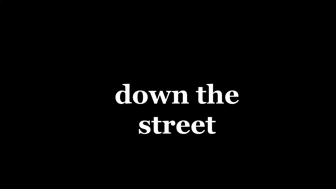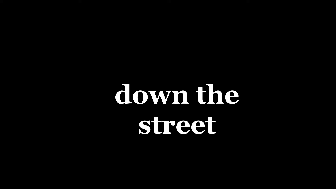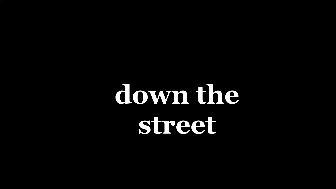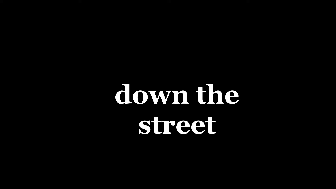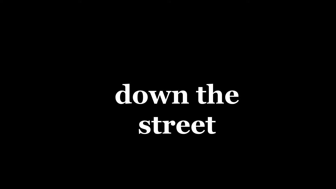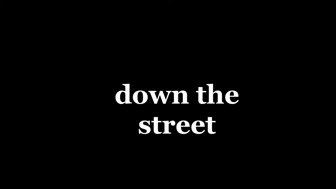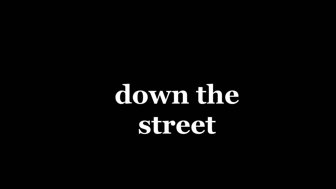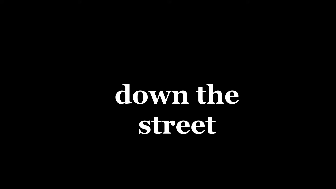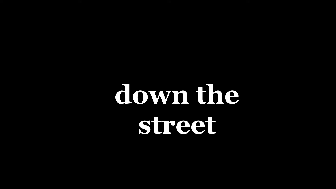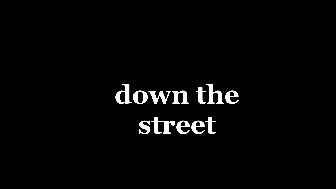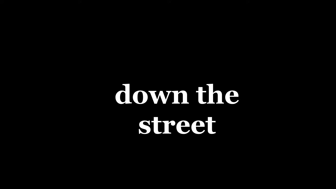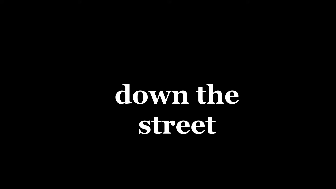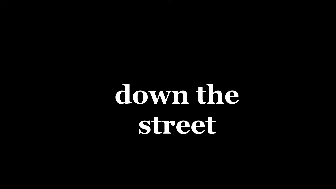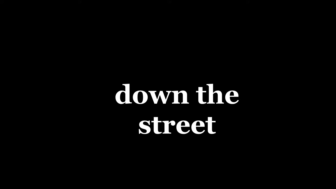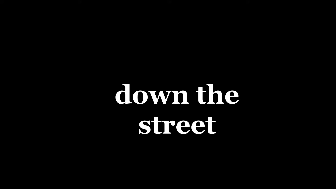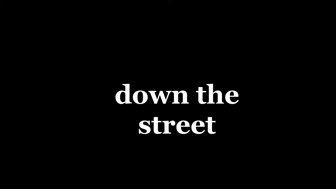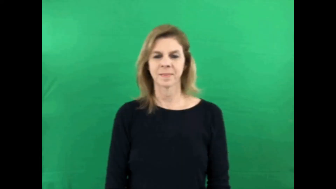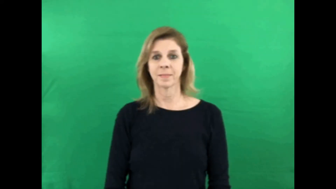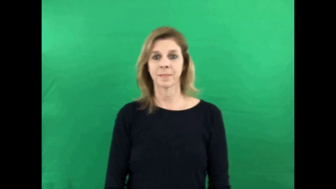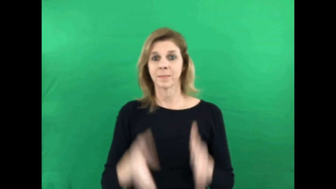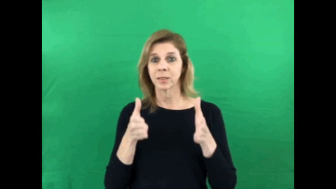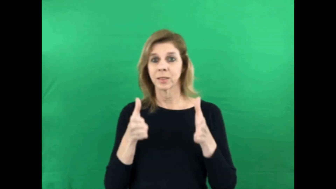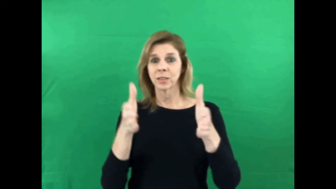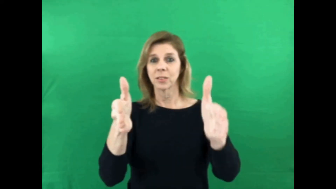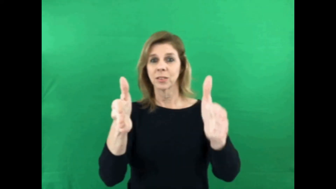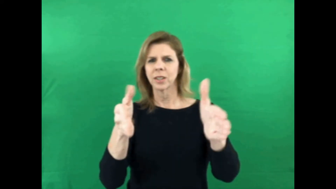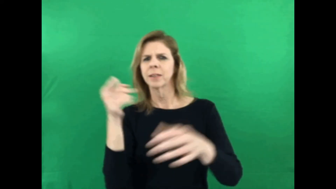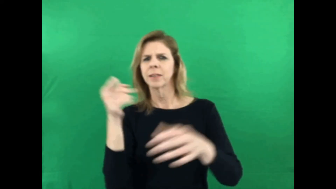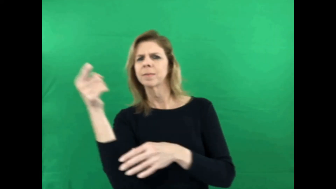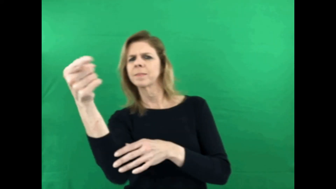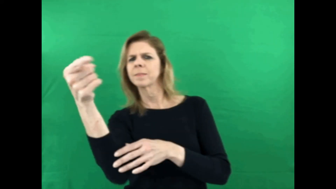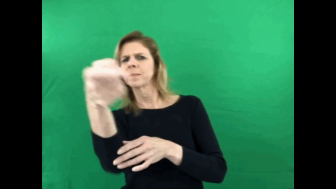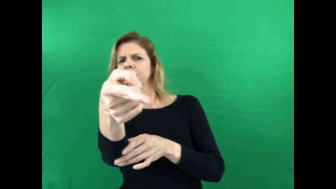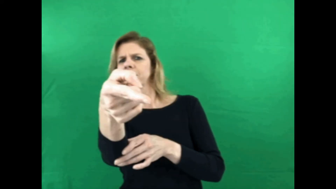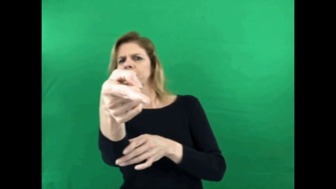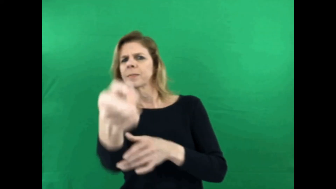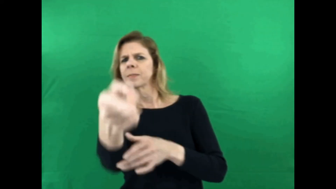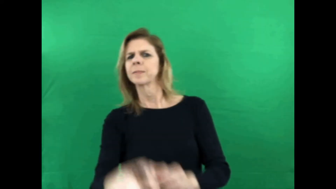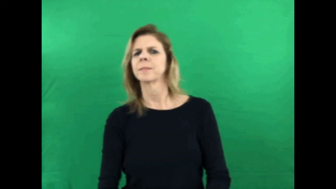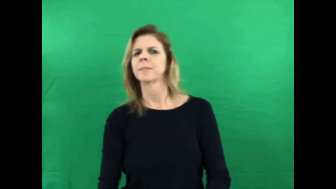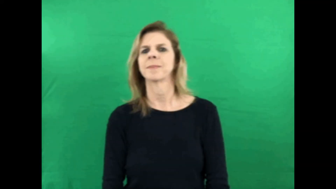Down the Street